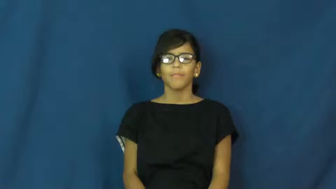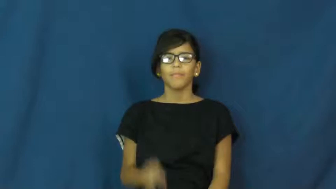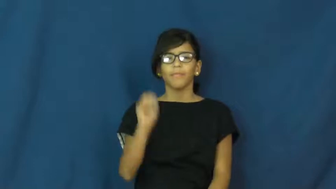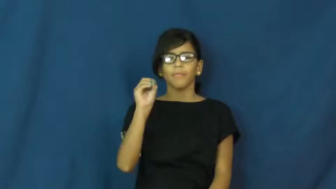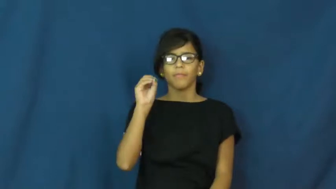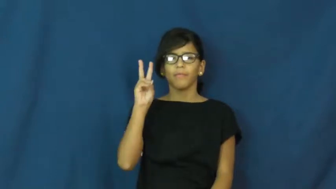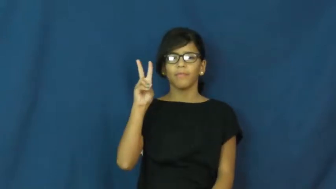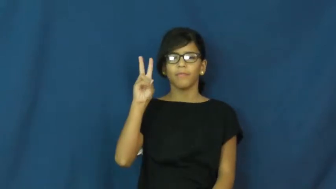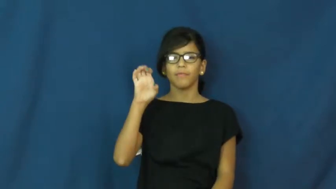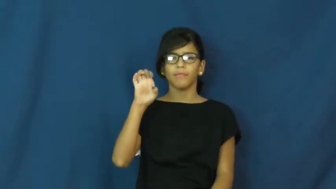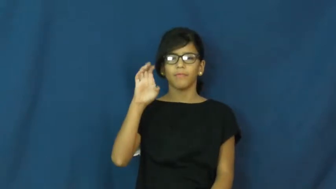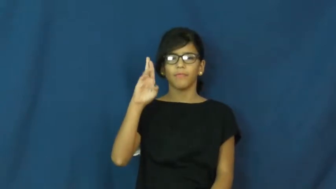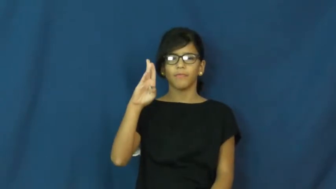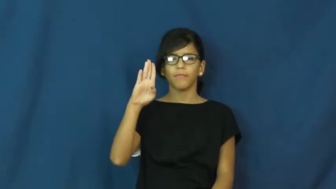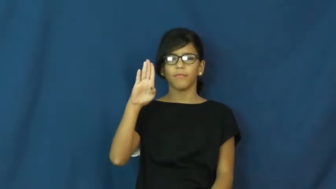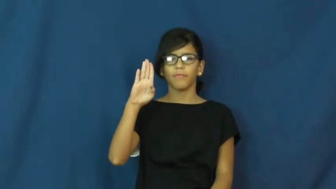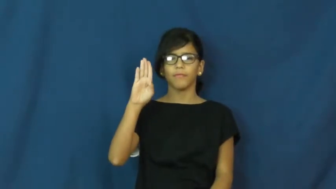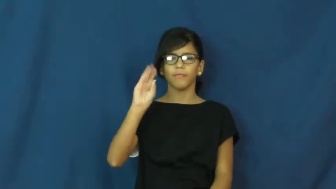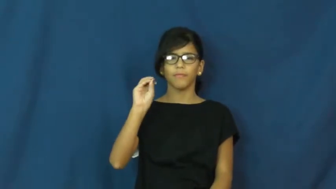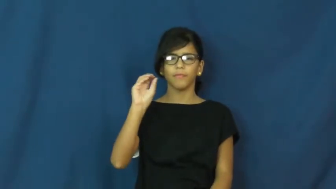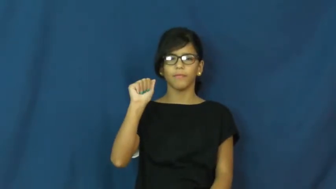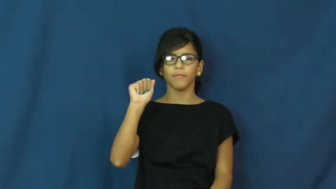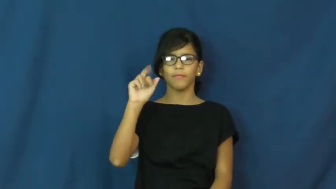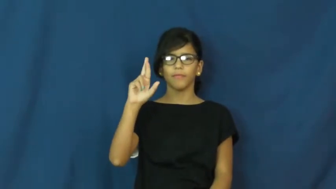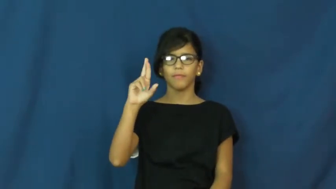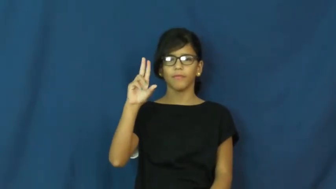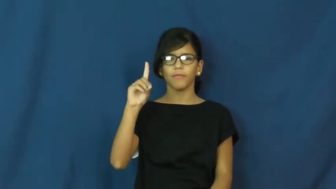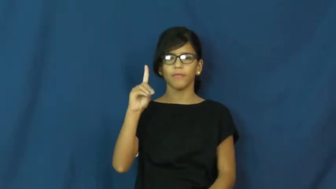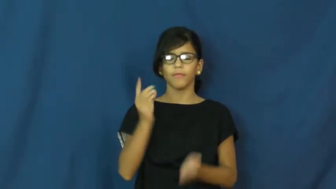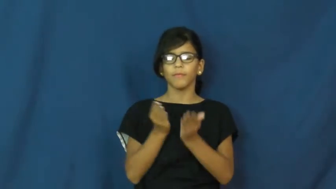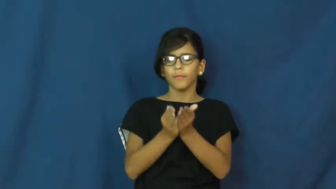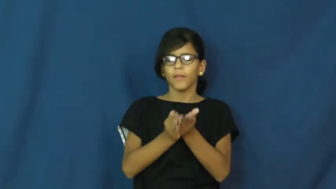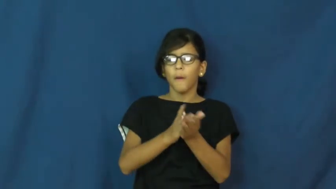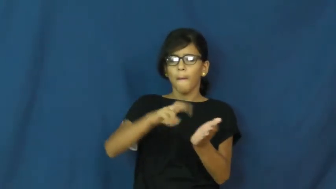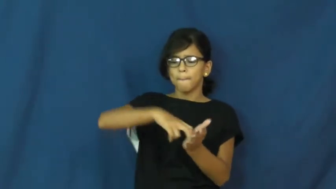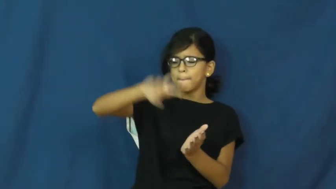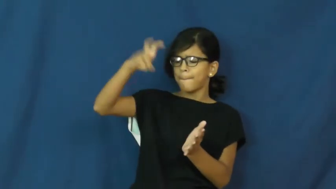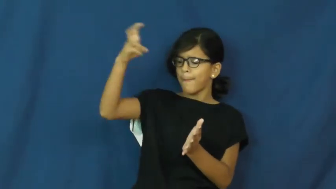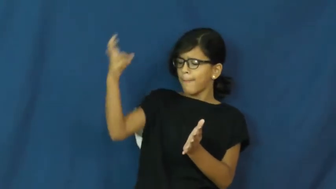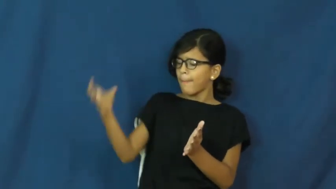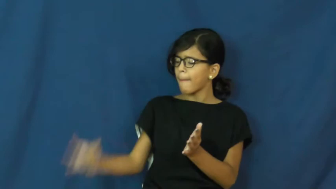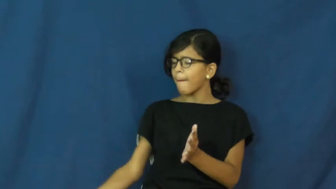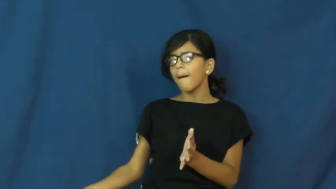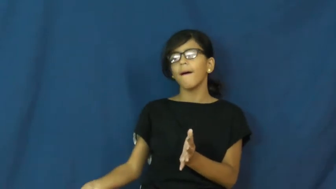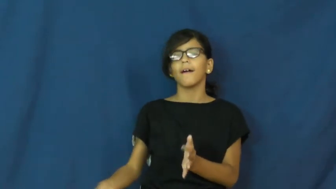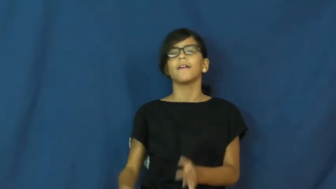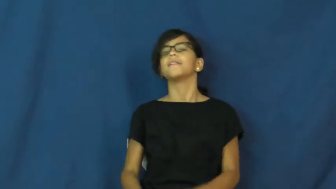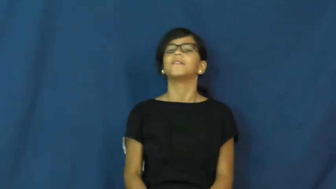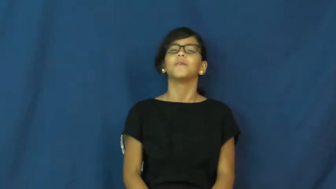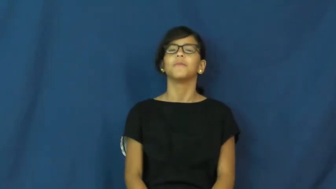overboard-into water